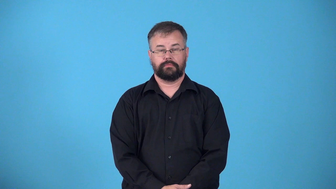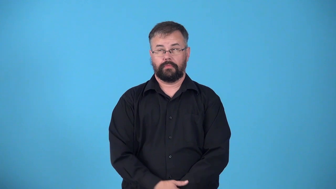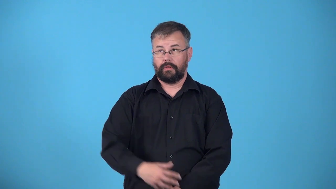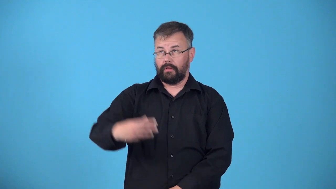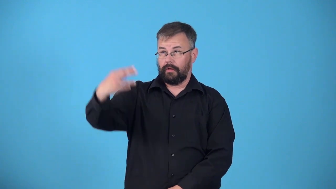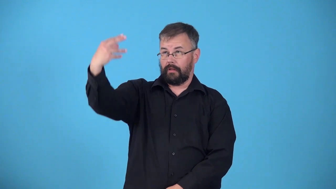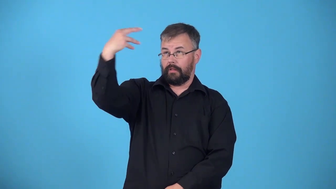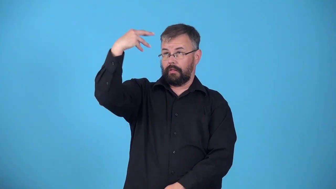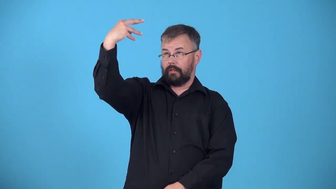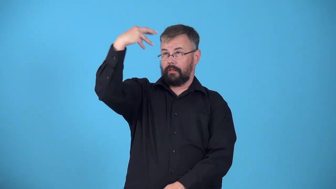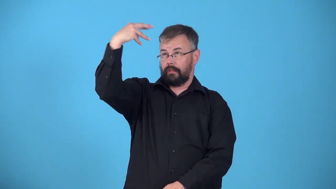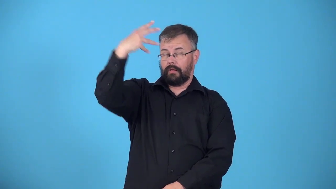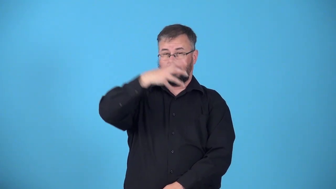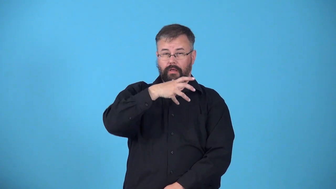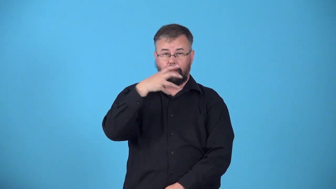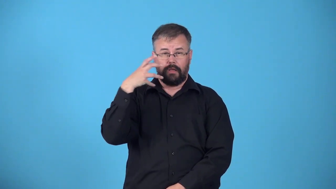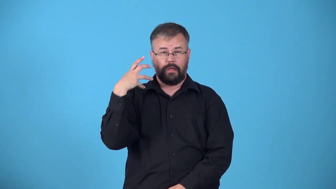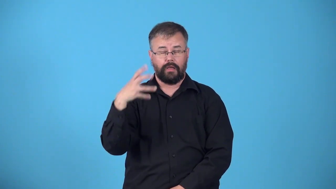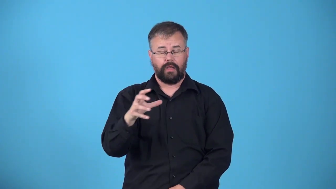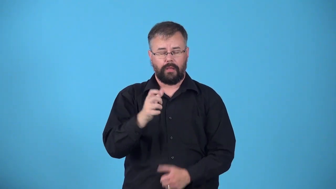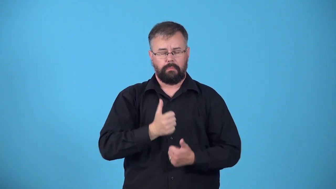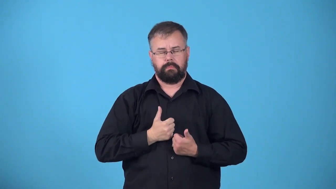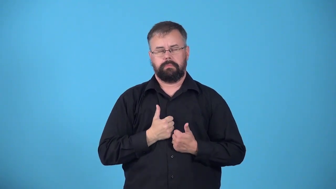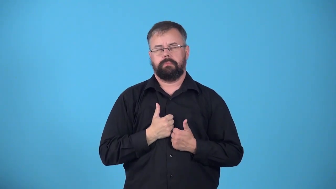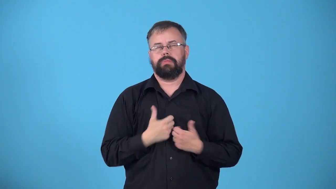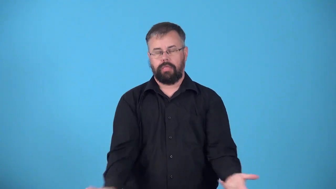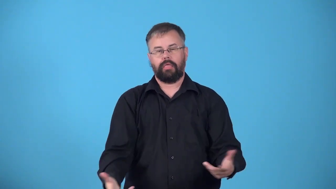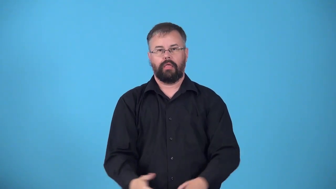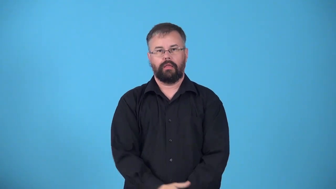prostration